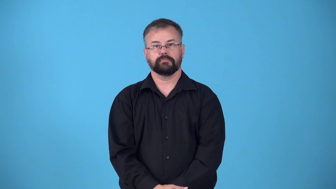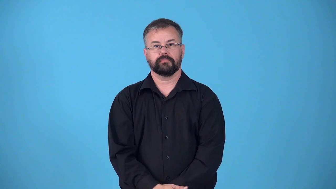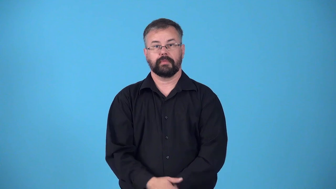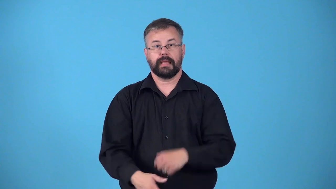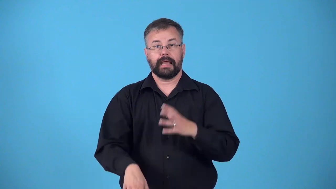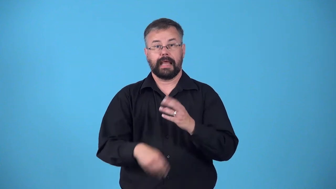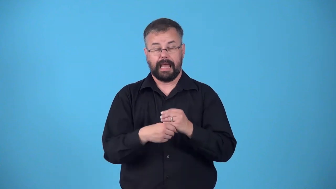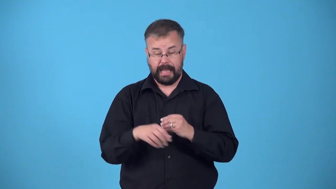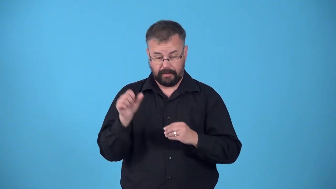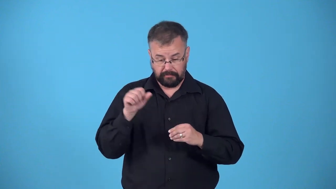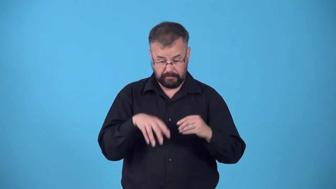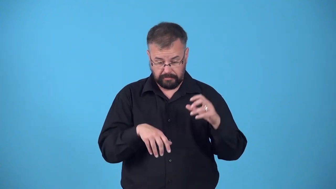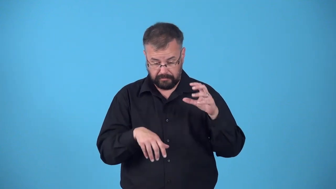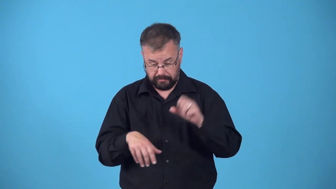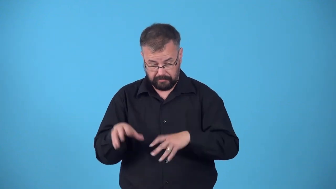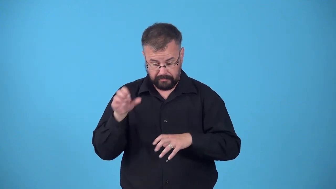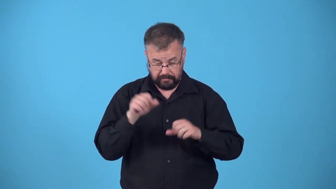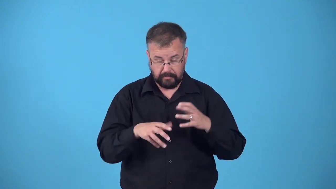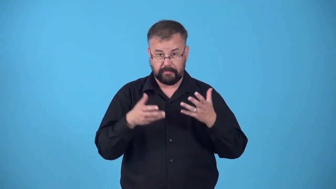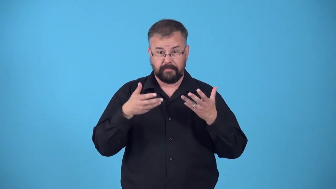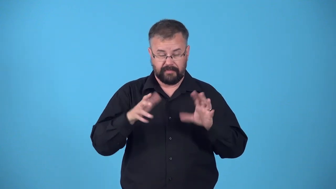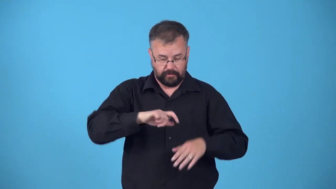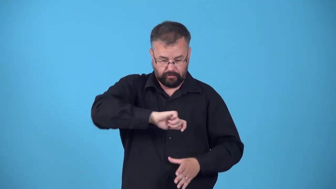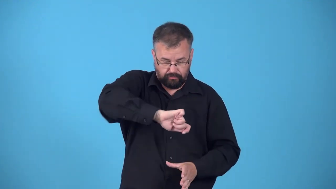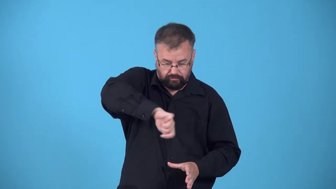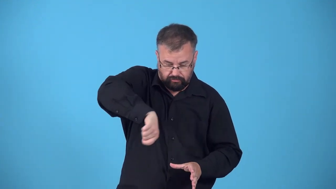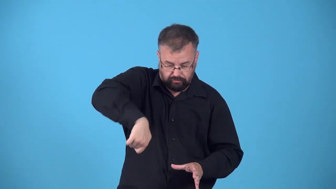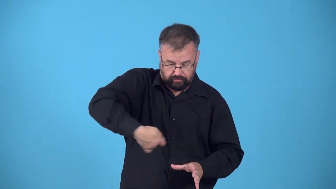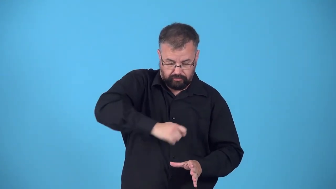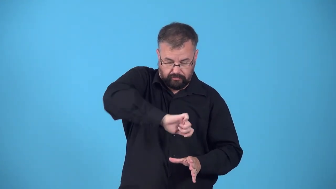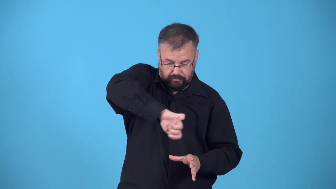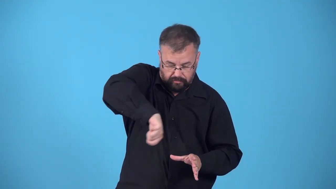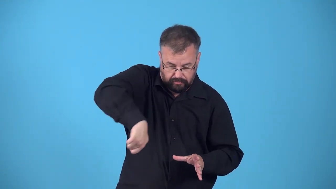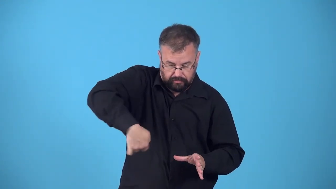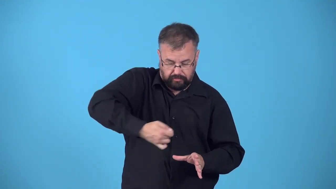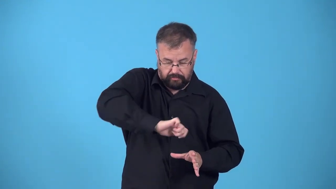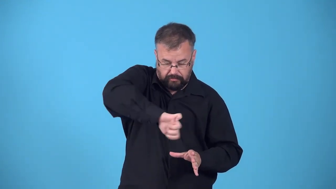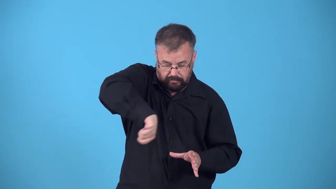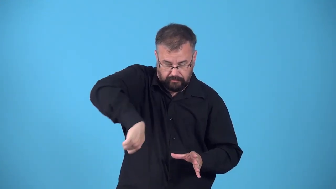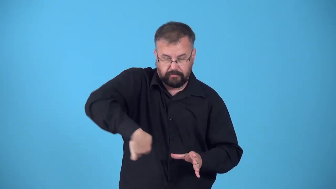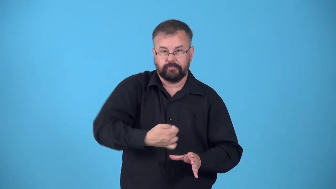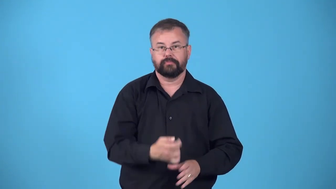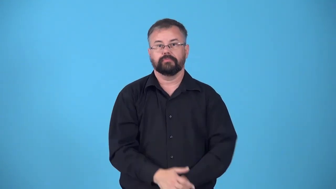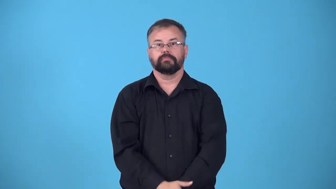fold in,fold into